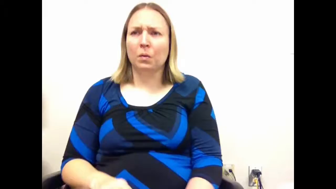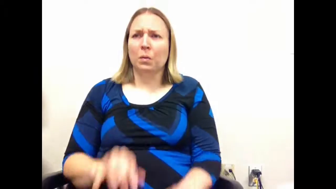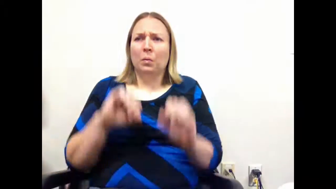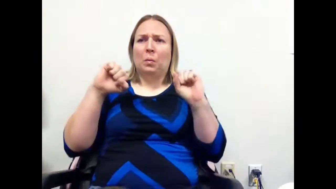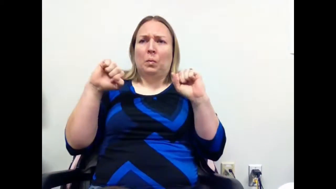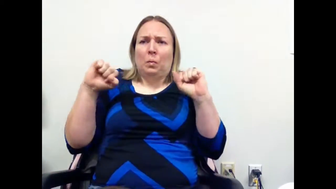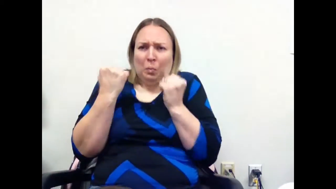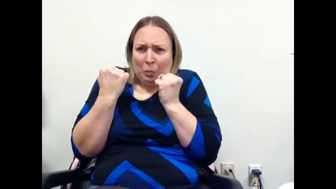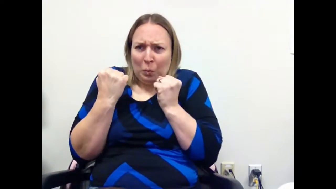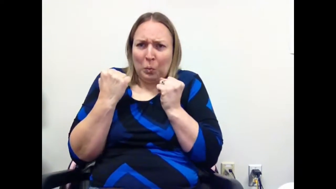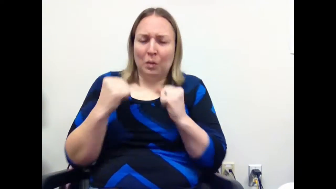COLD